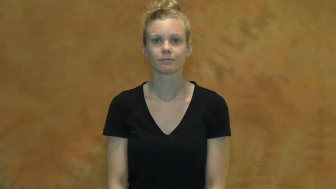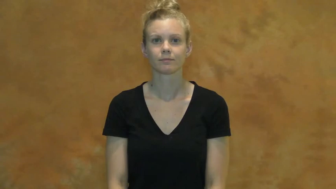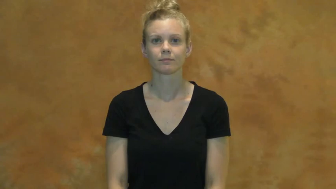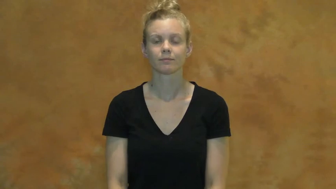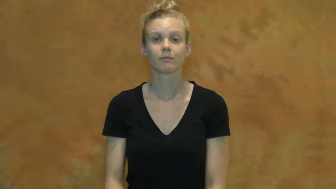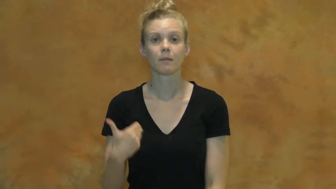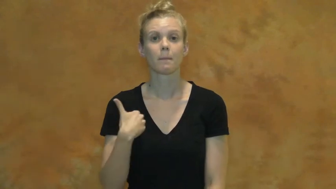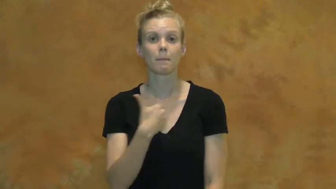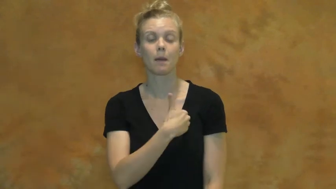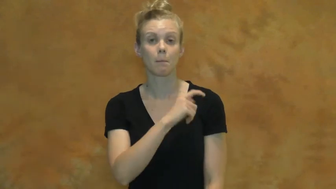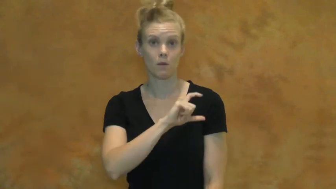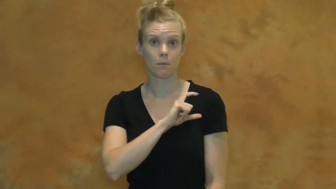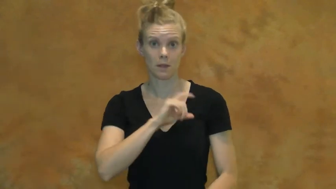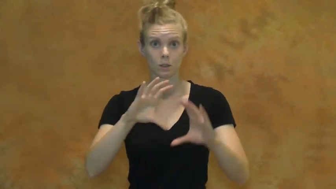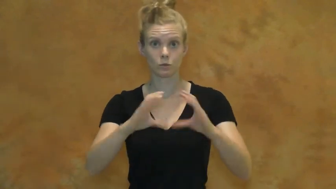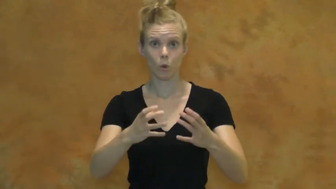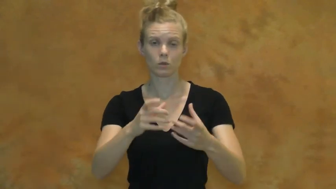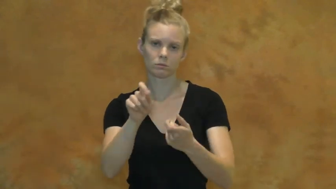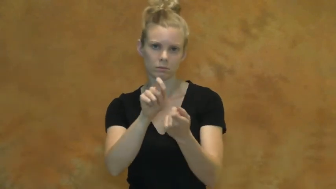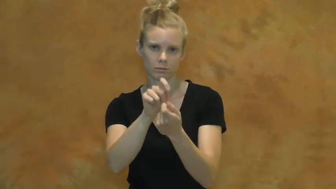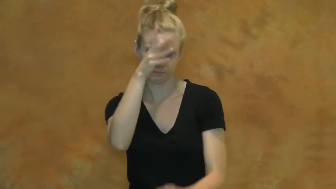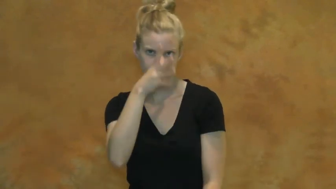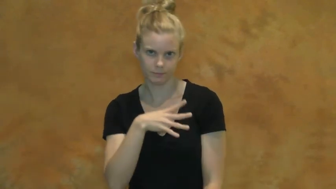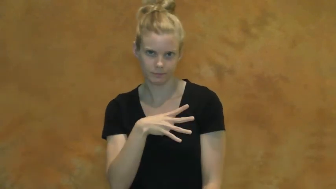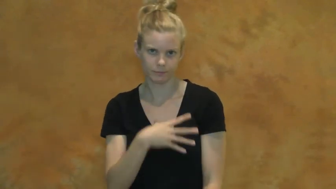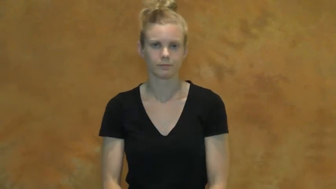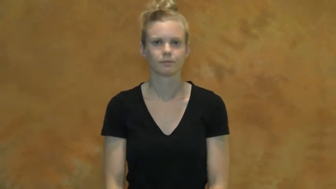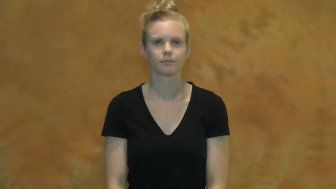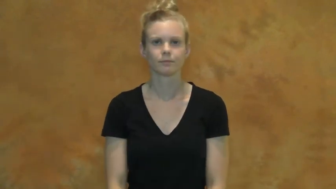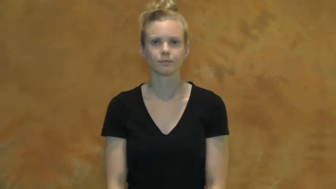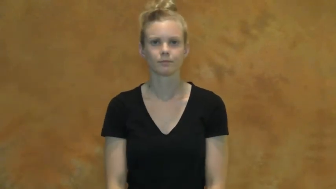policeman